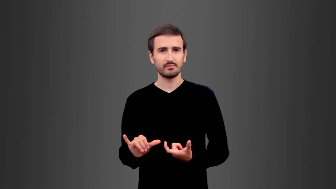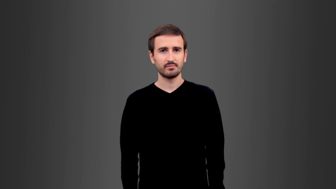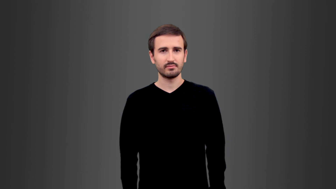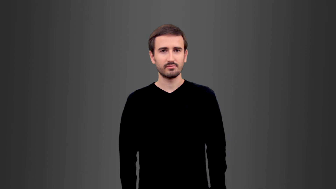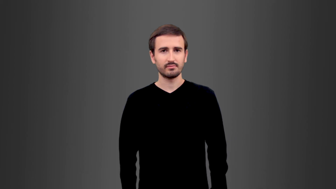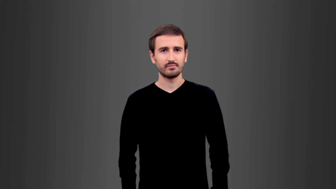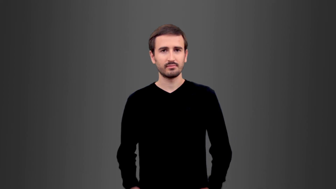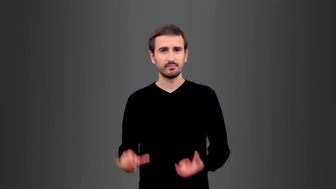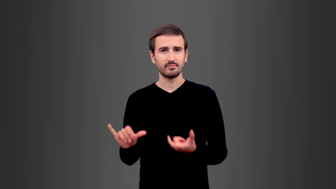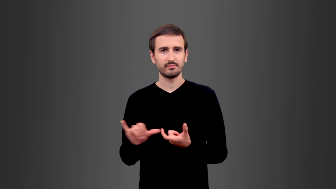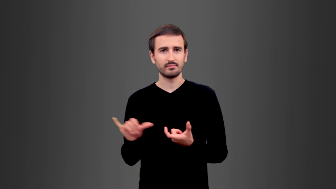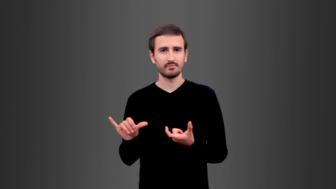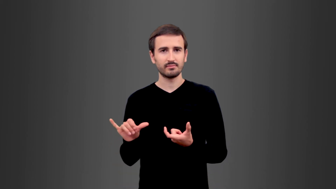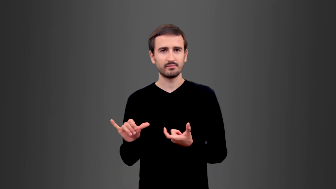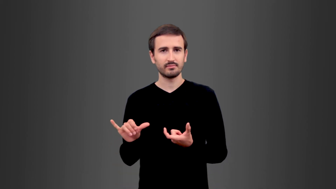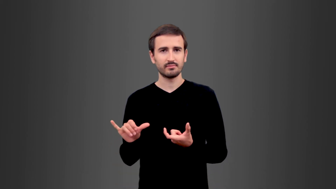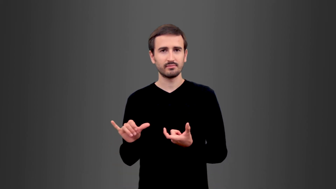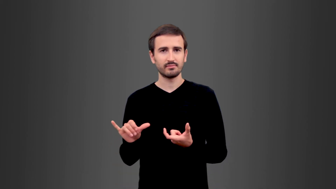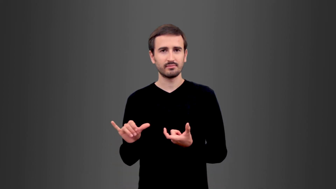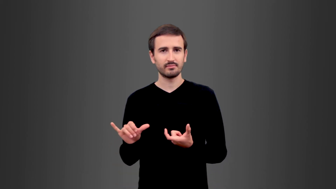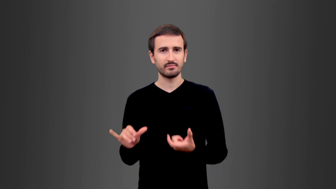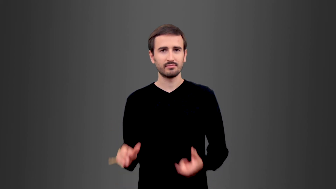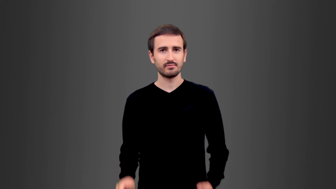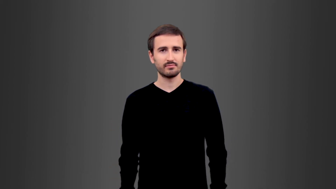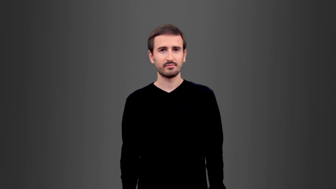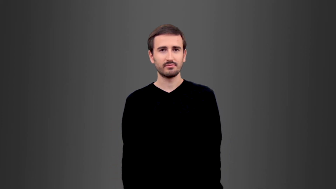Unit